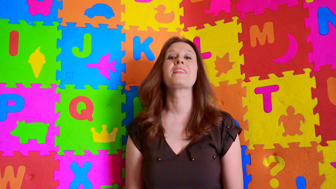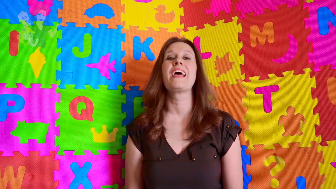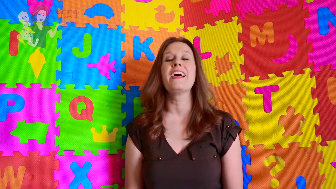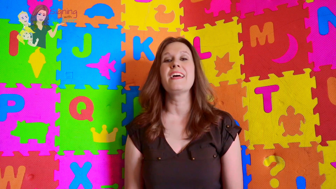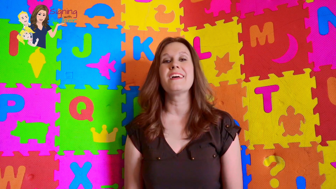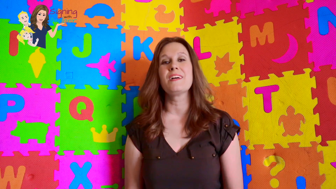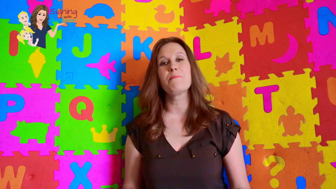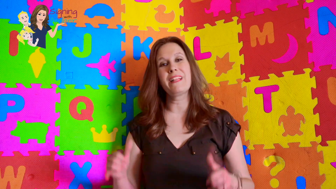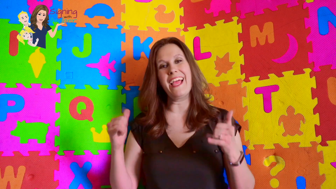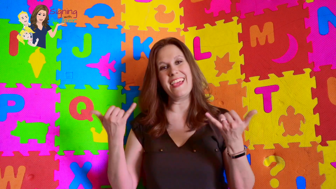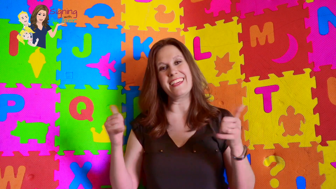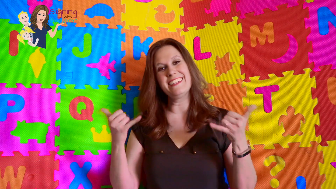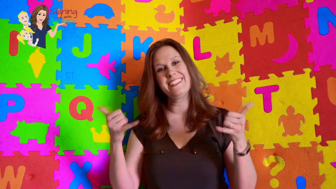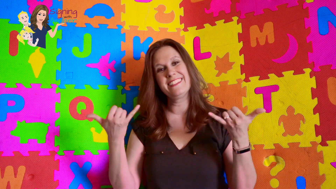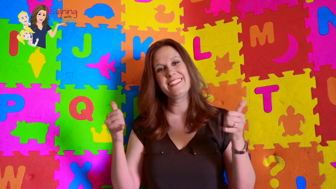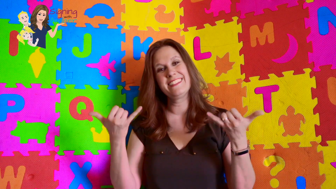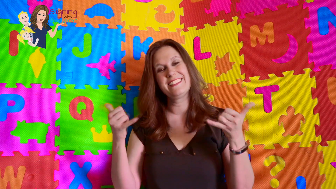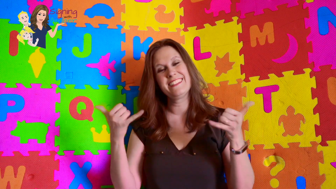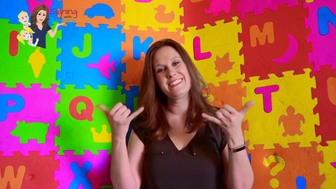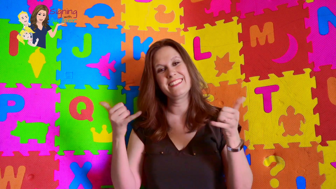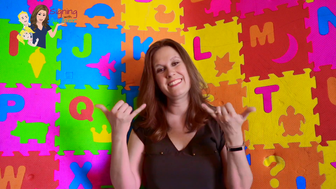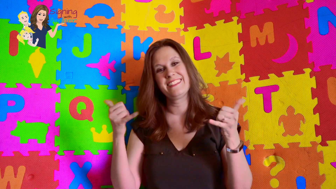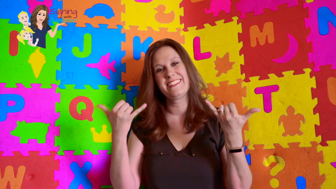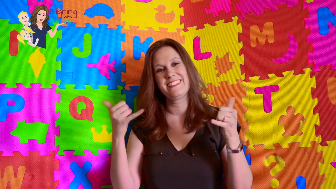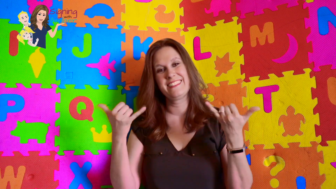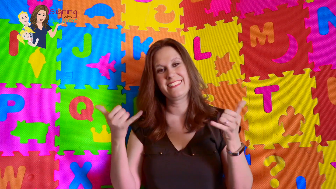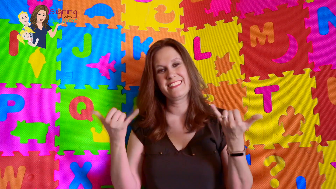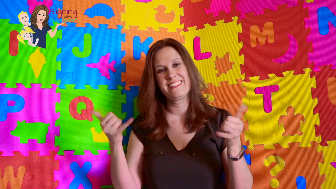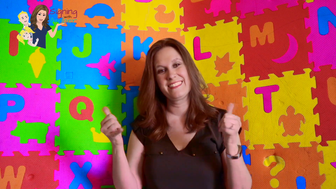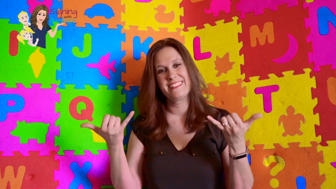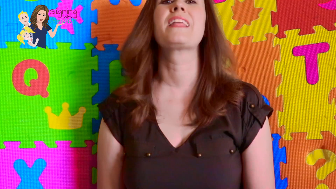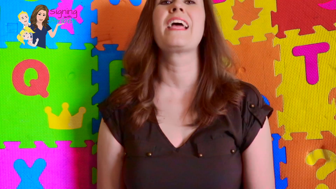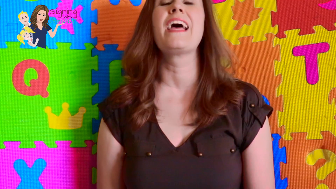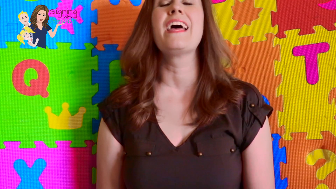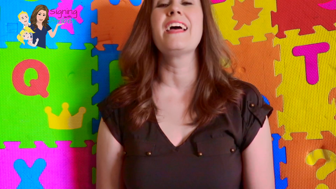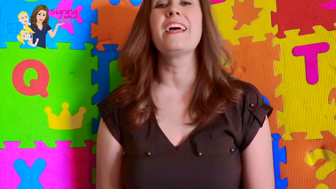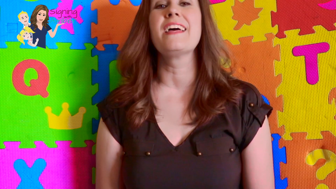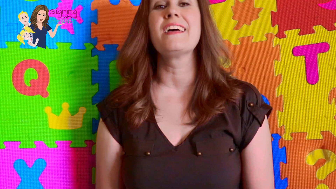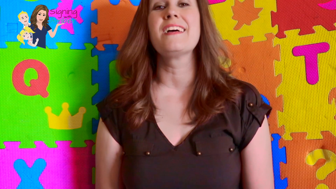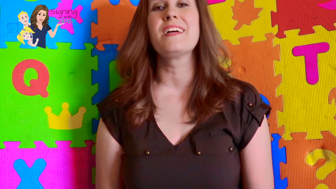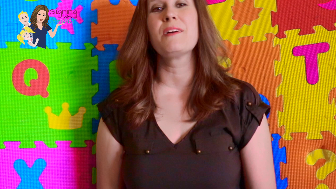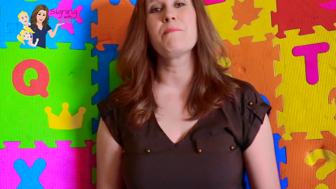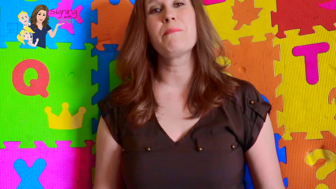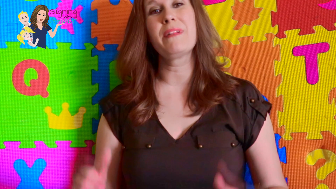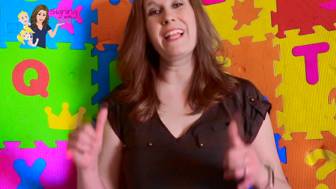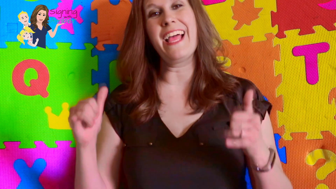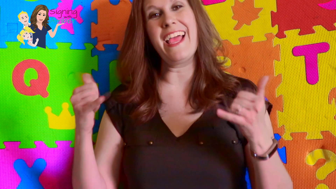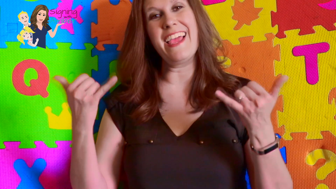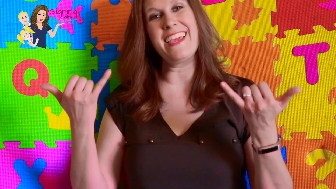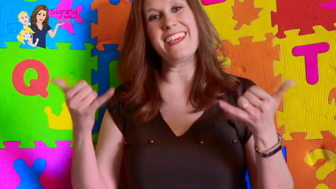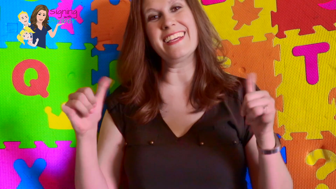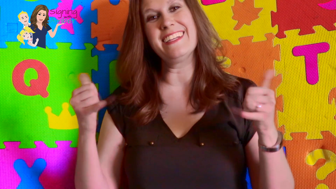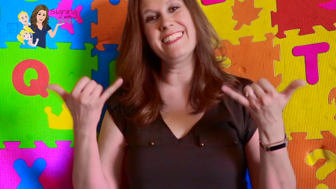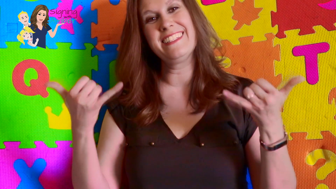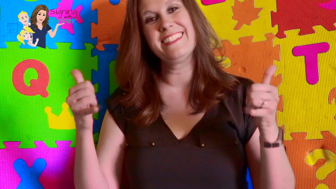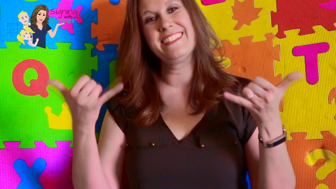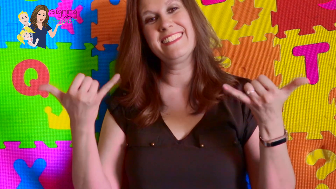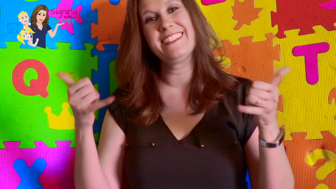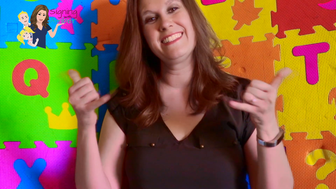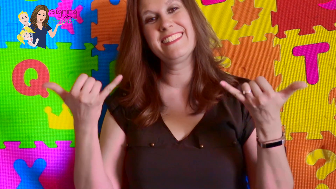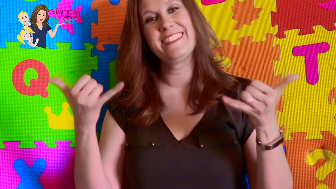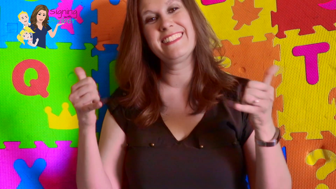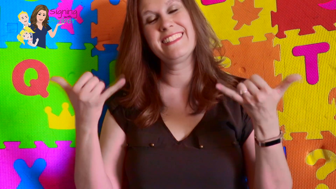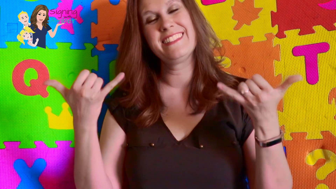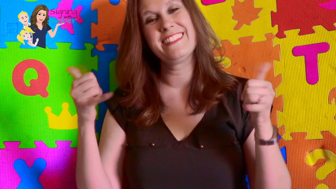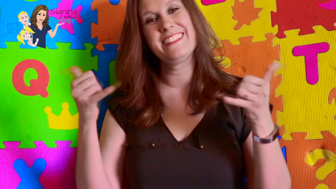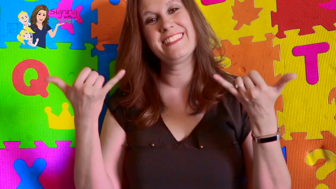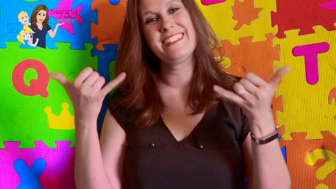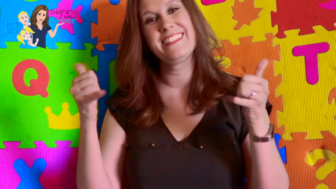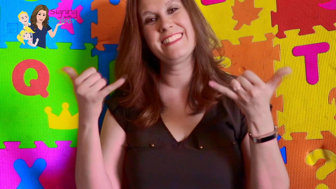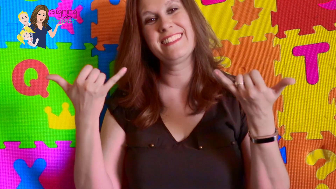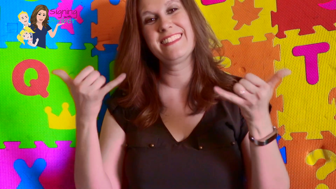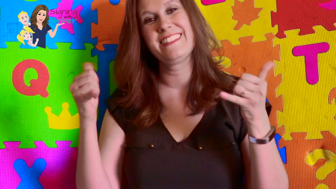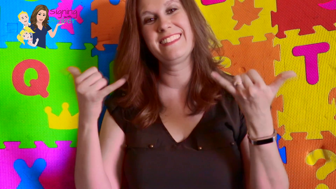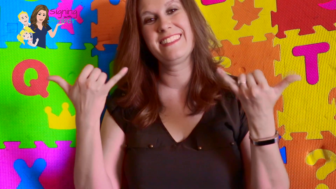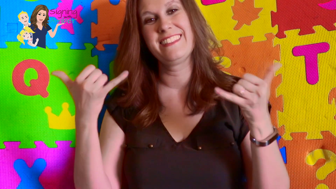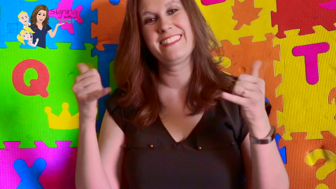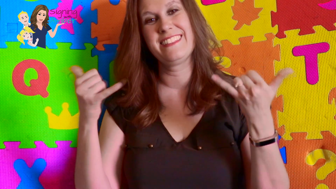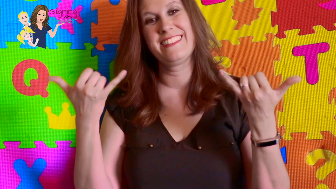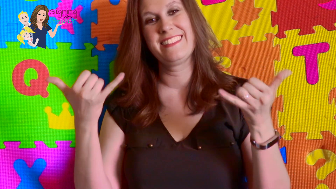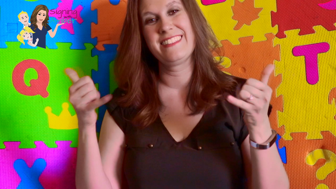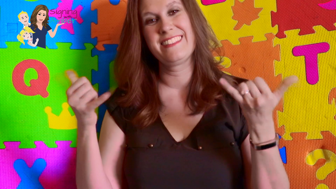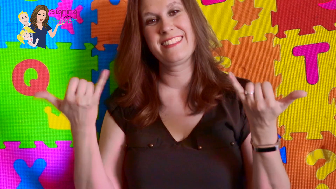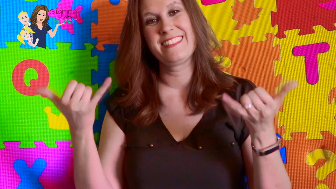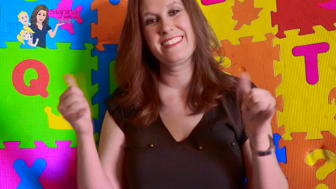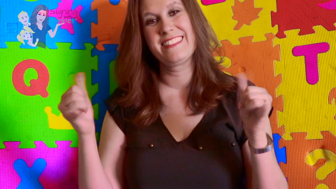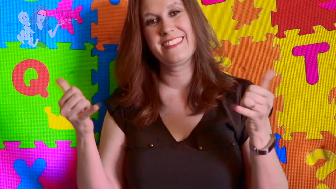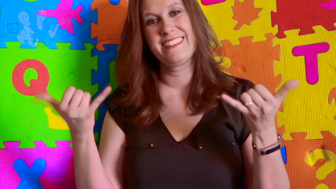play